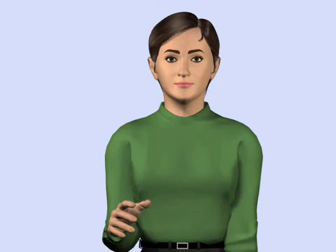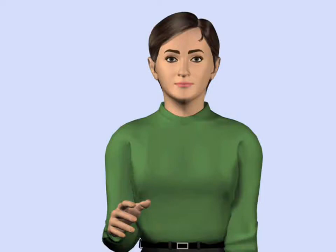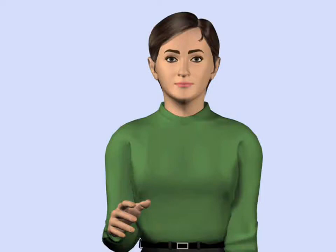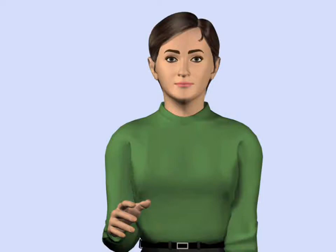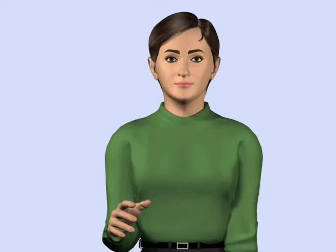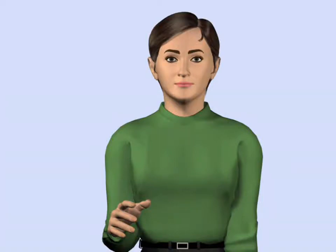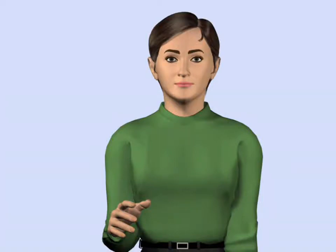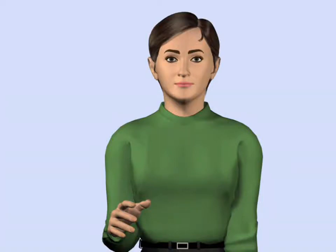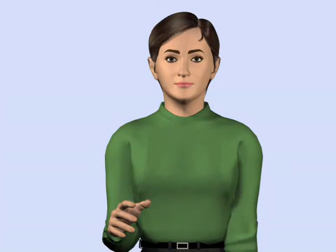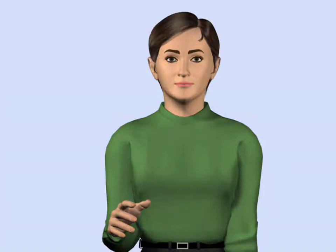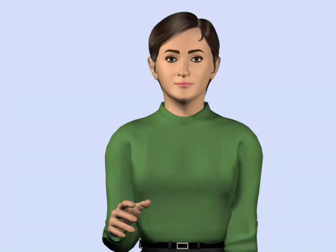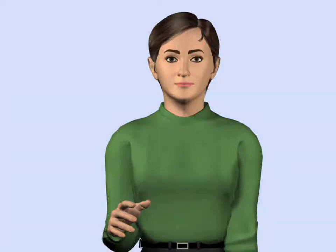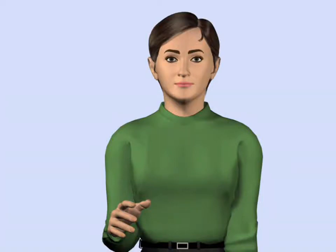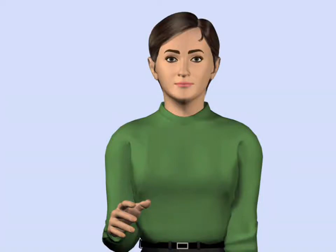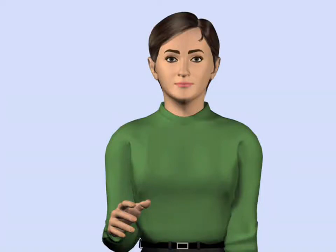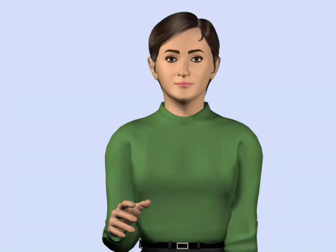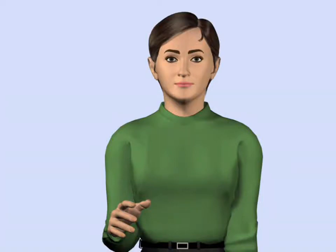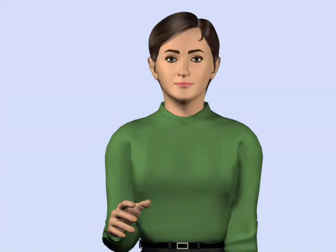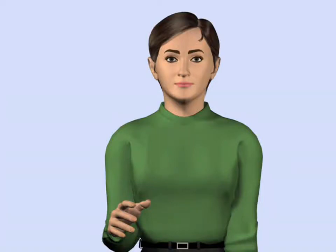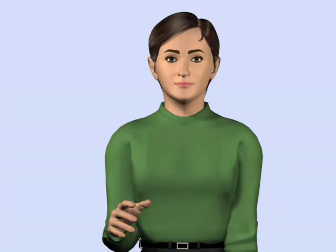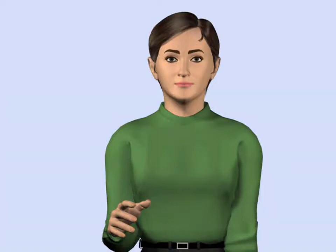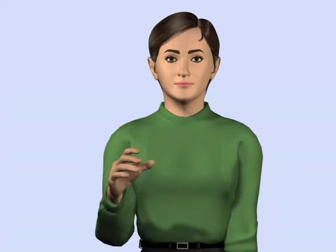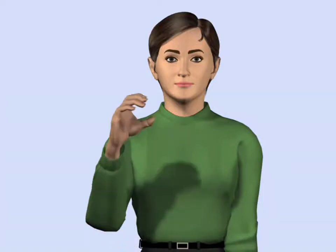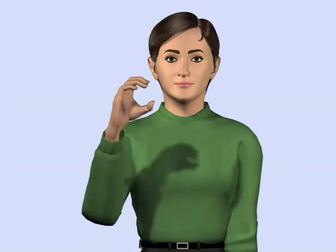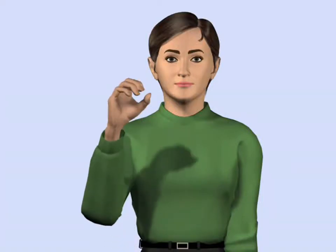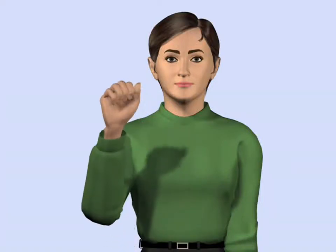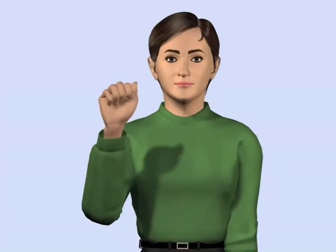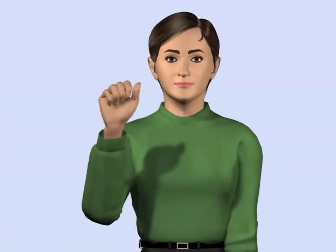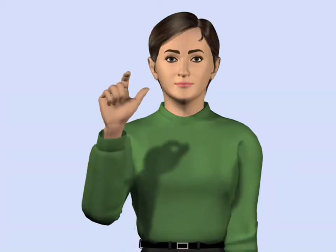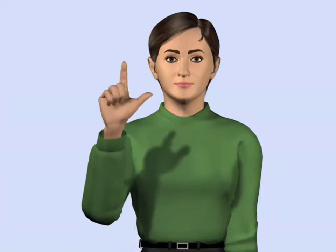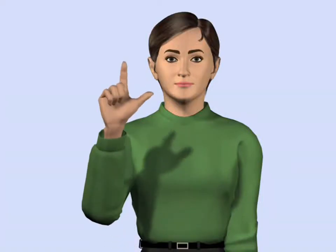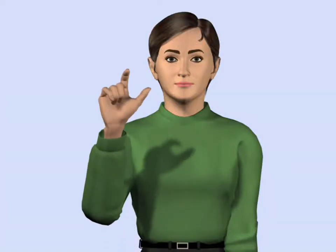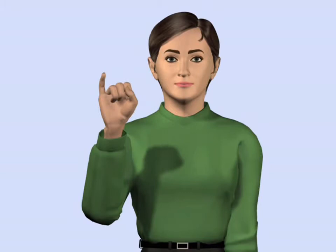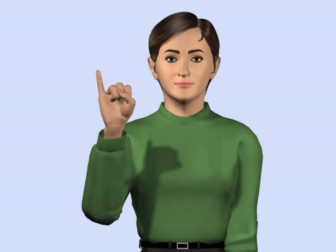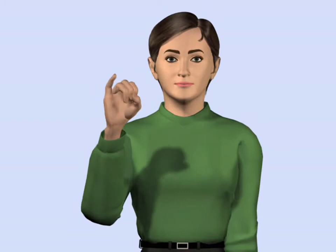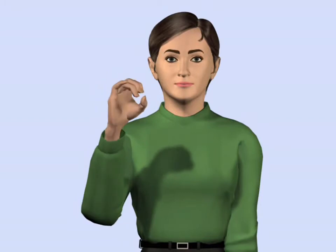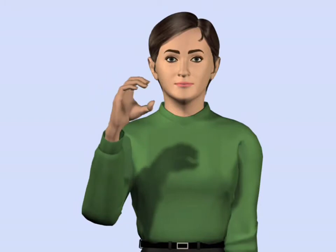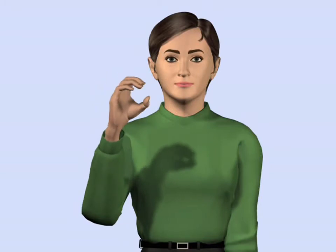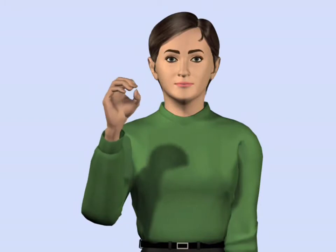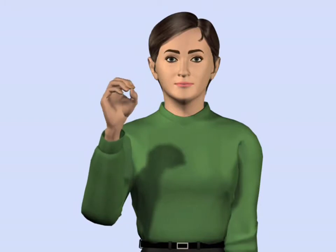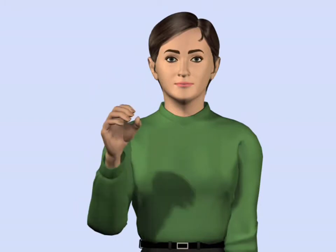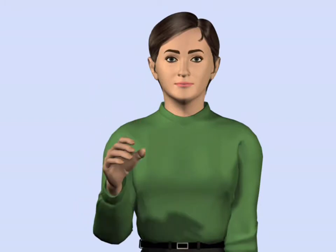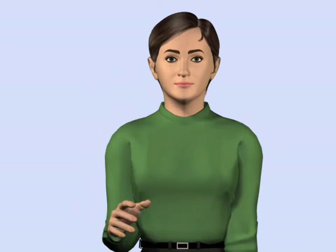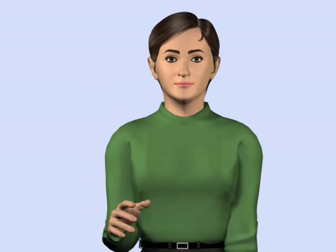calico